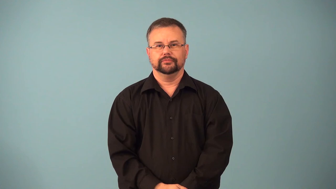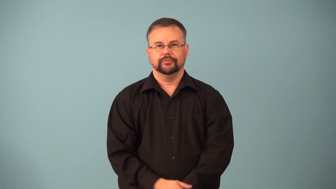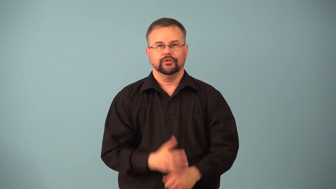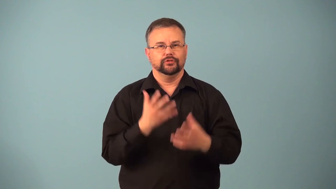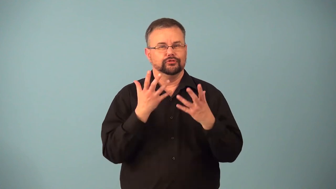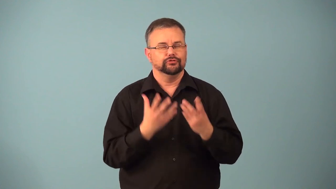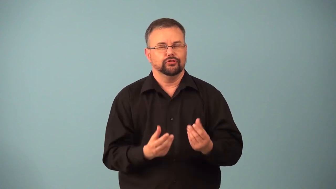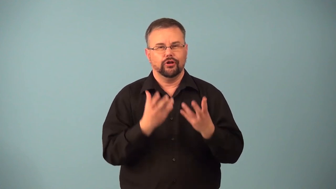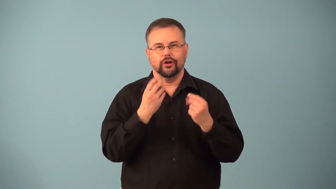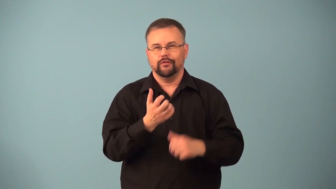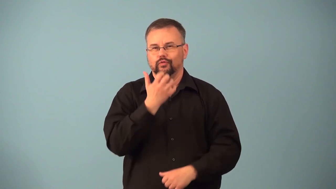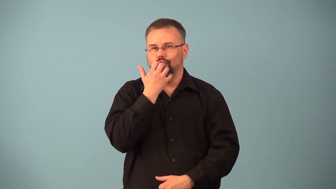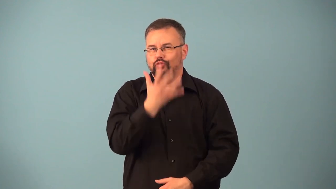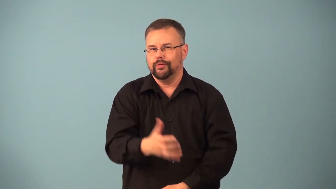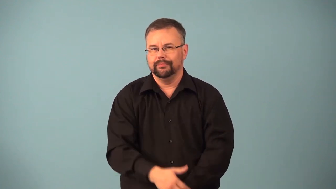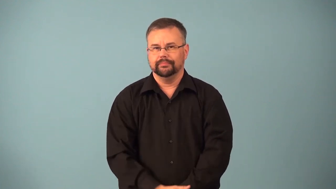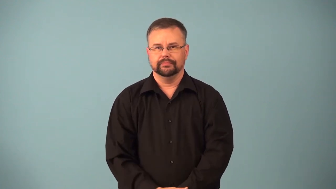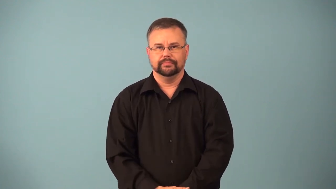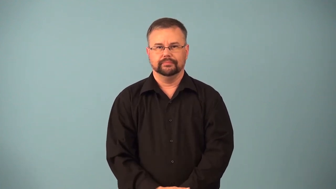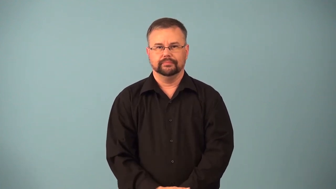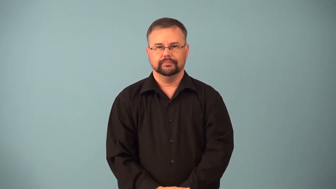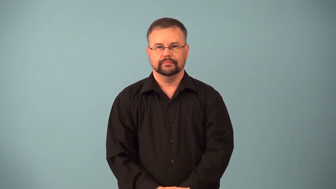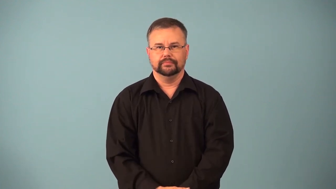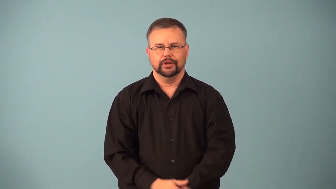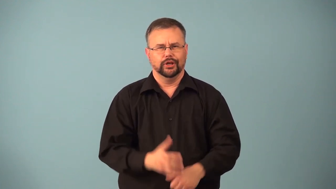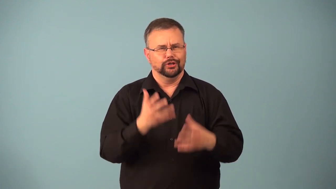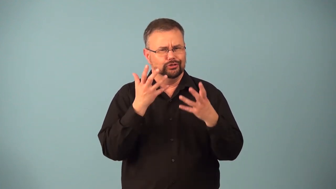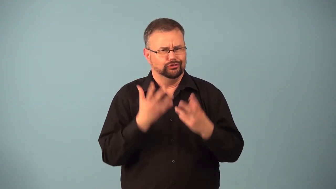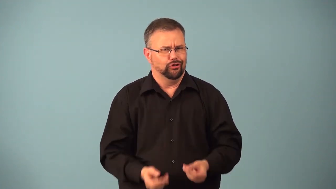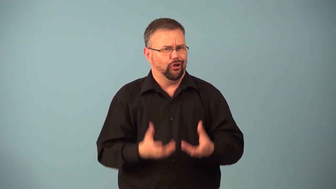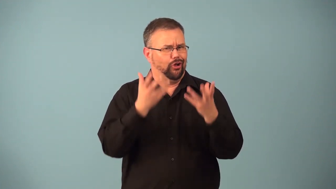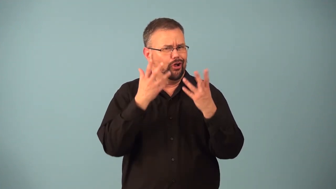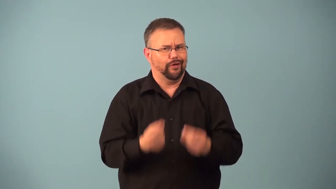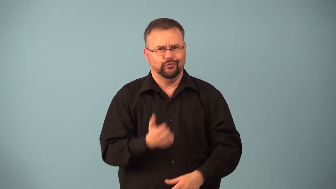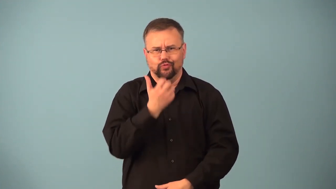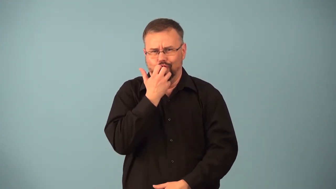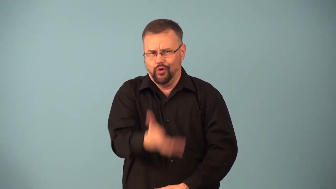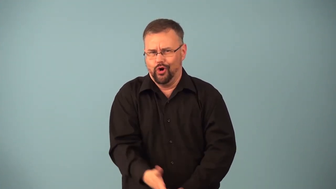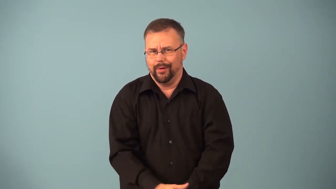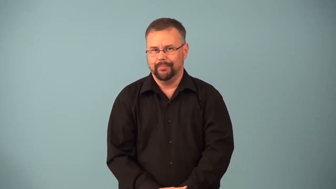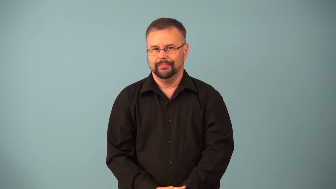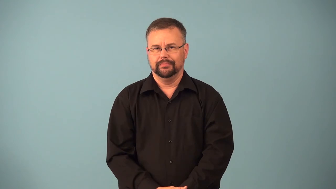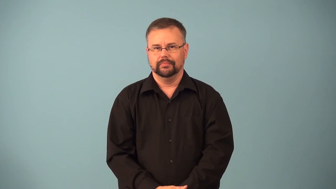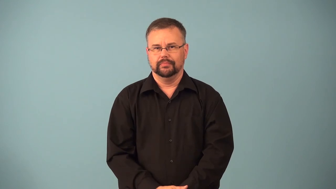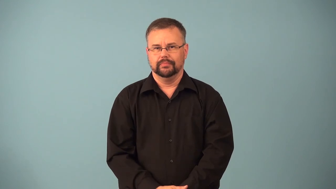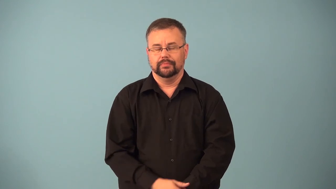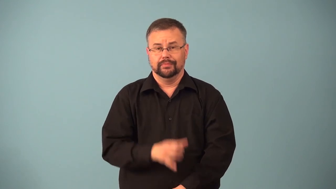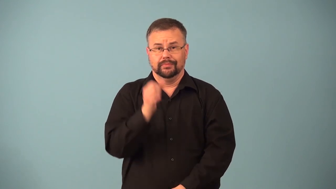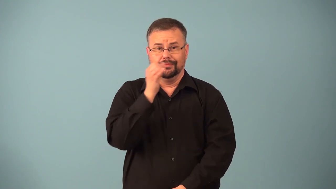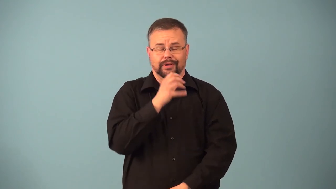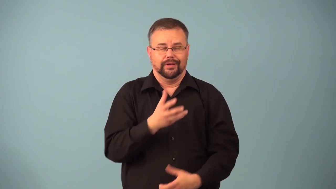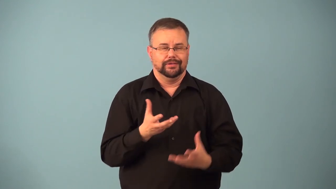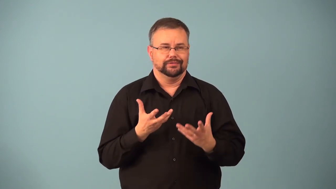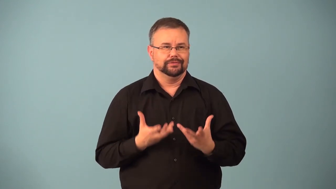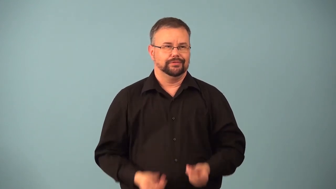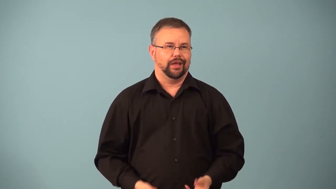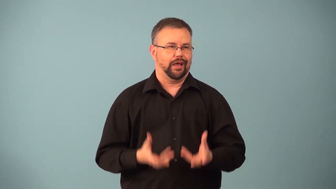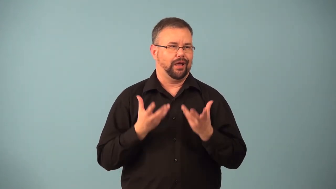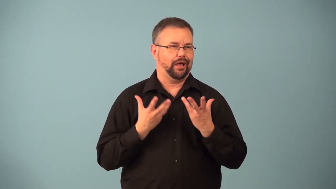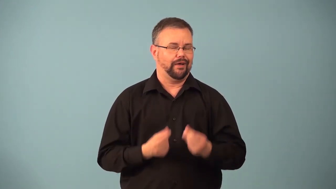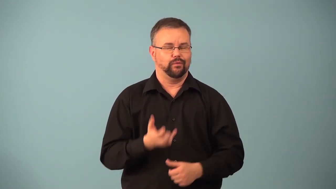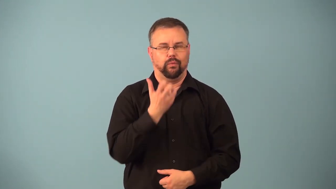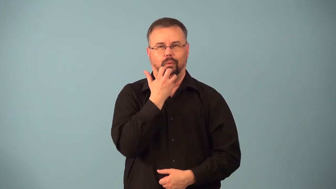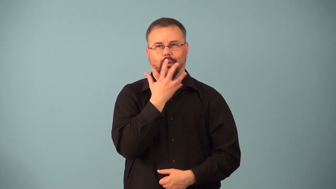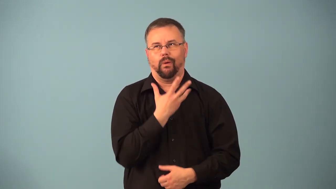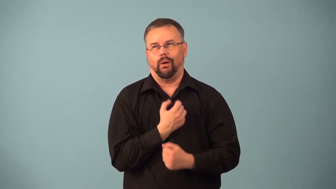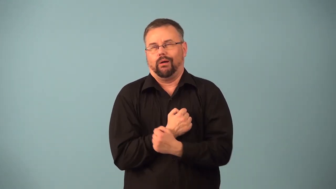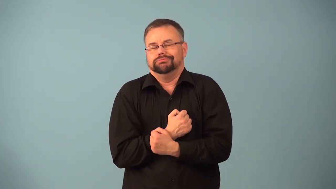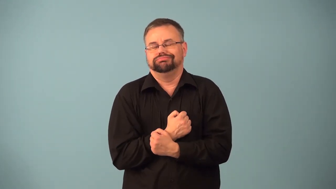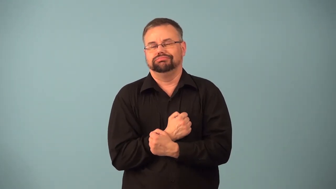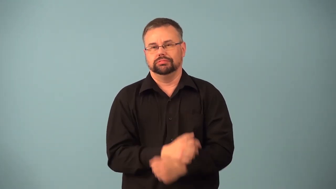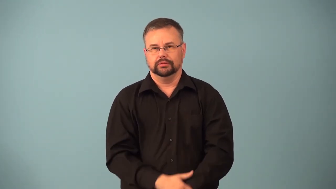fleecy,fleecier,fleeciest